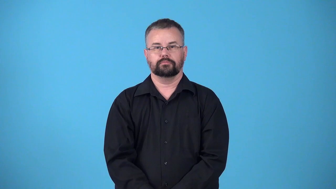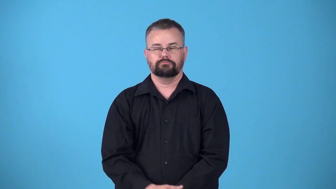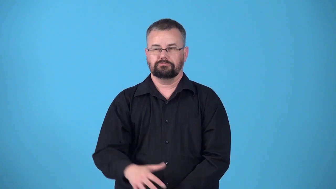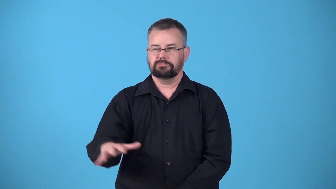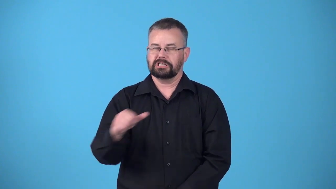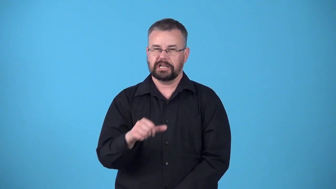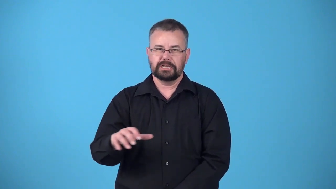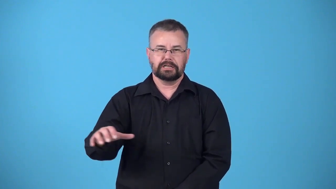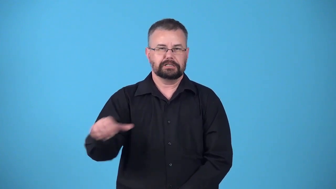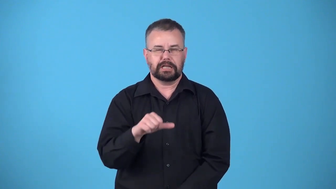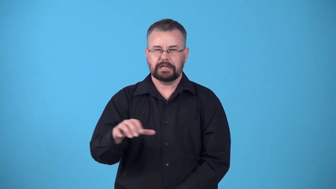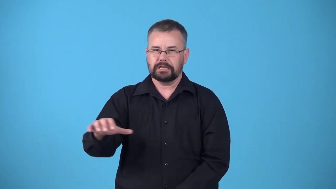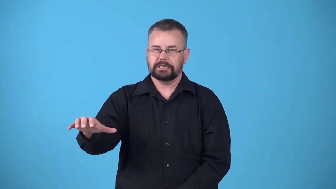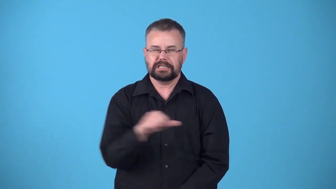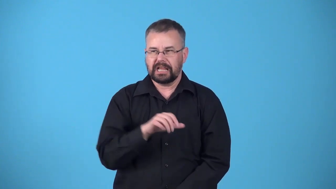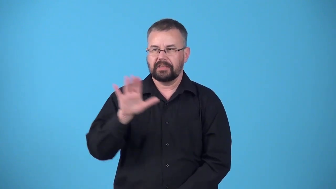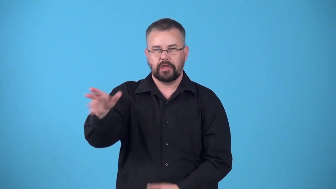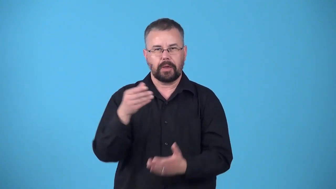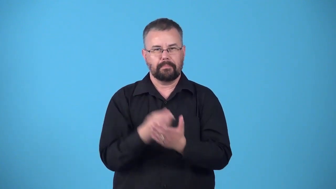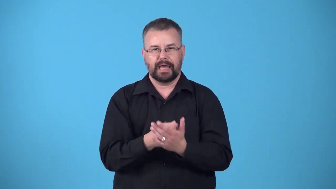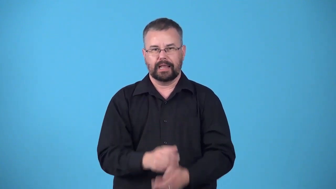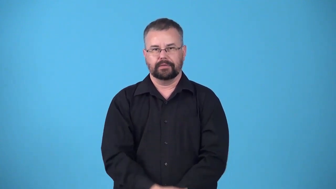bleed dry